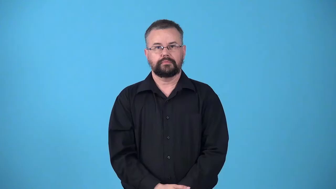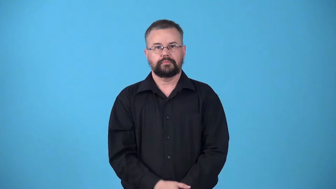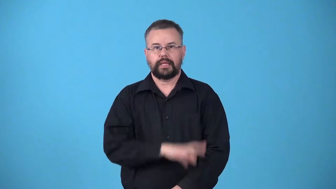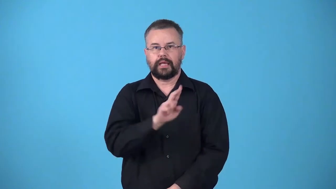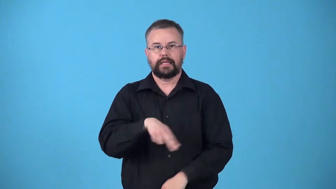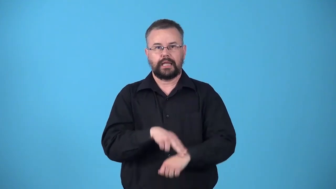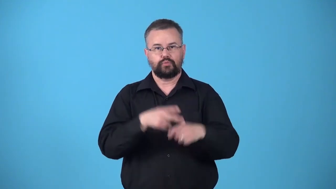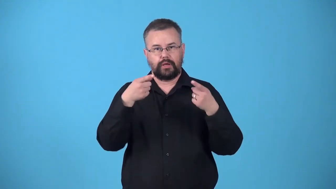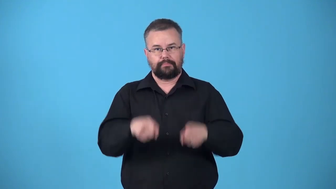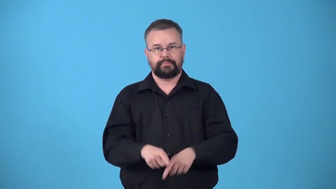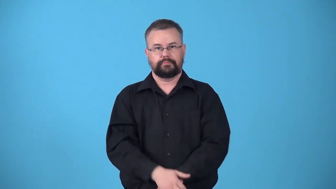unforced-natural